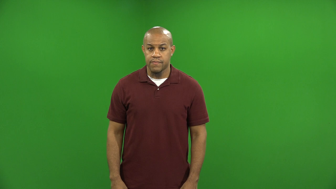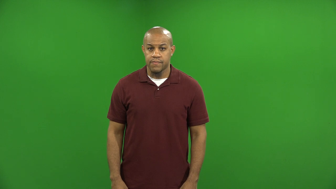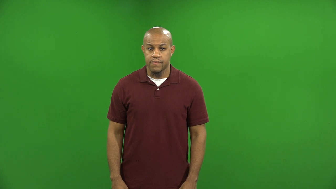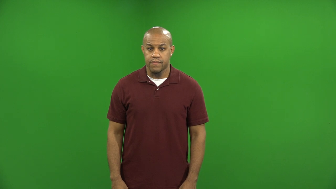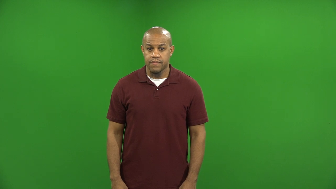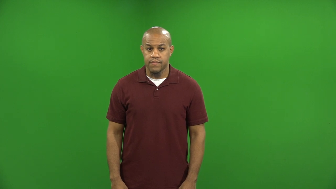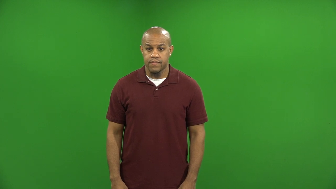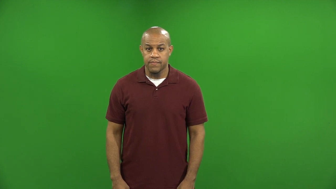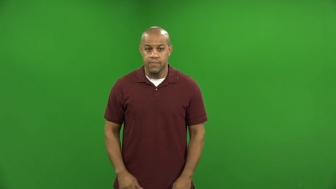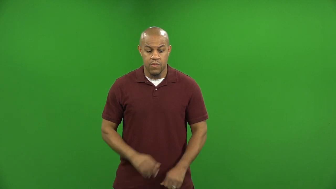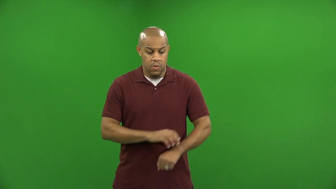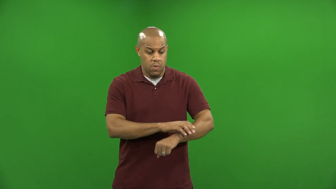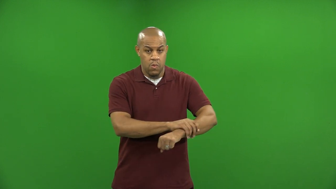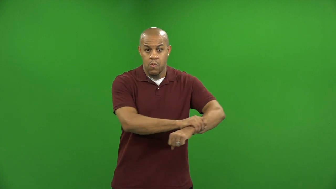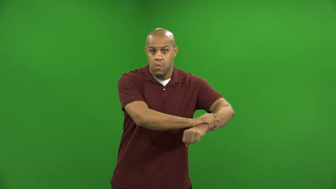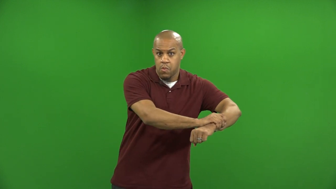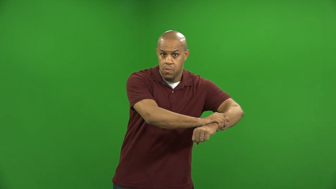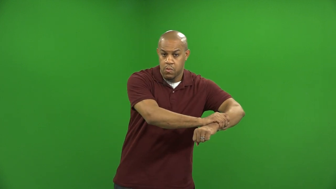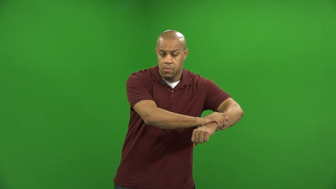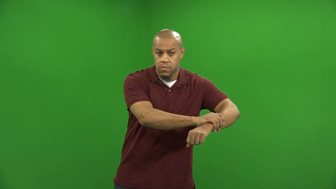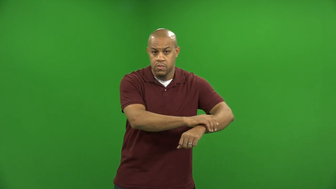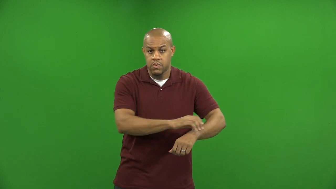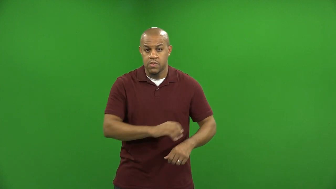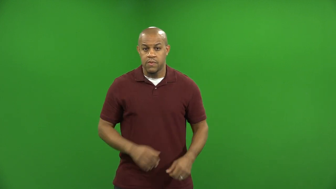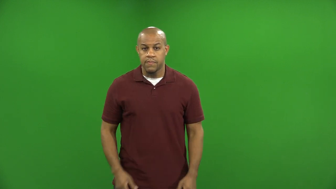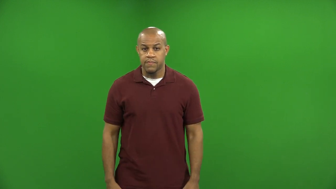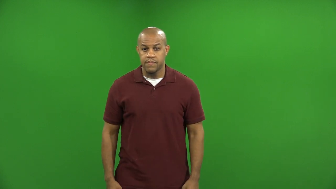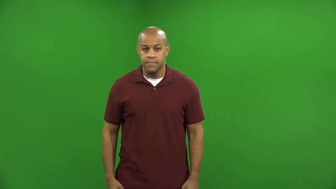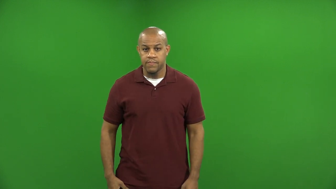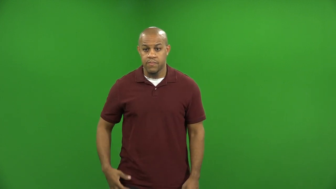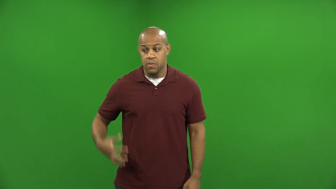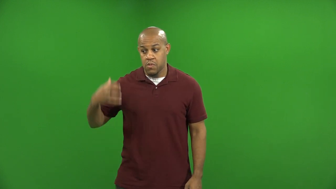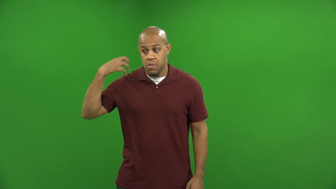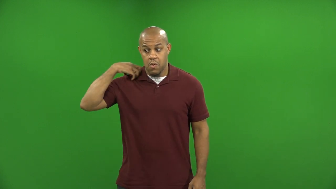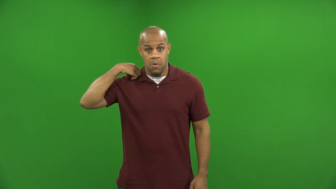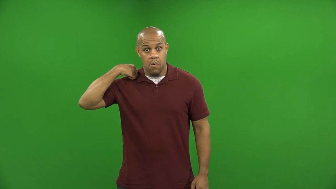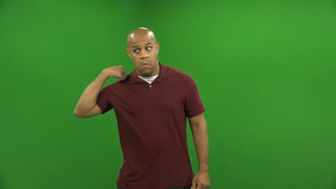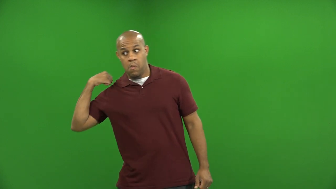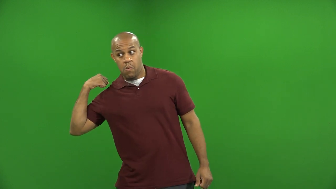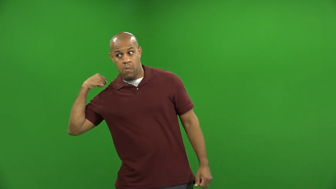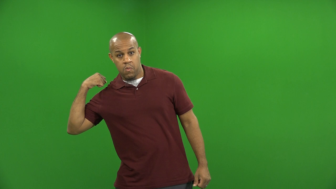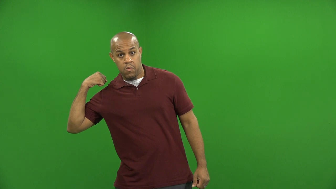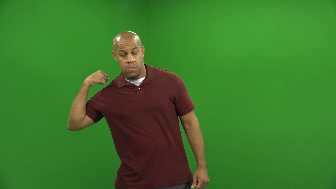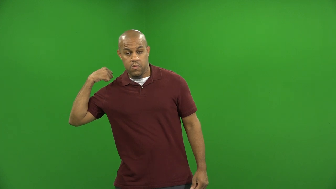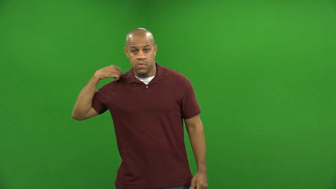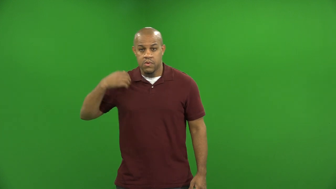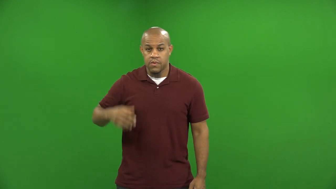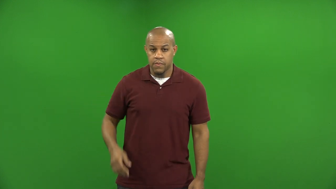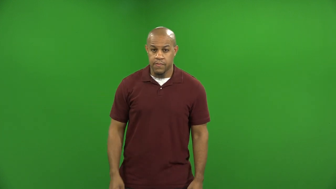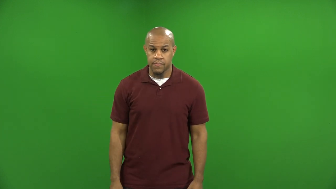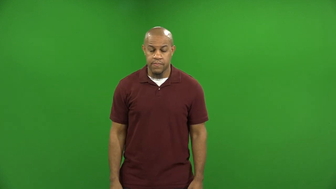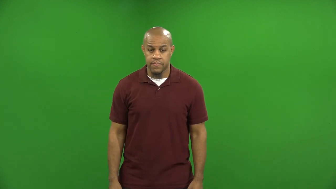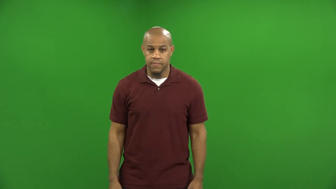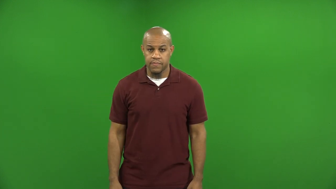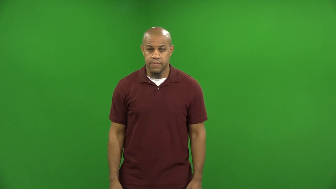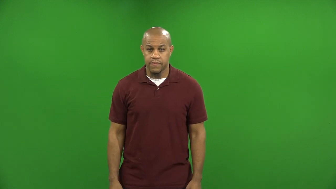Holding